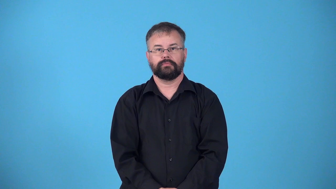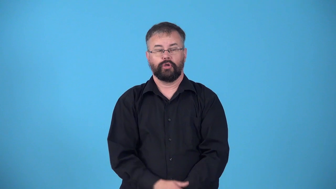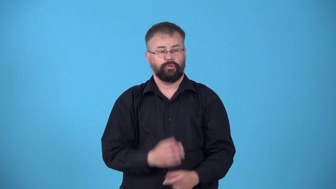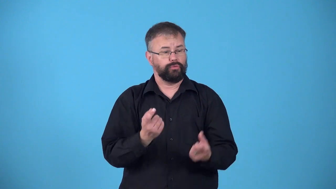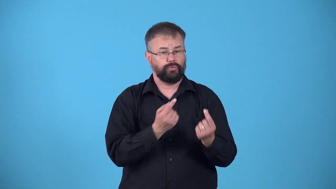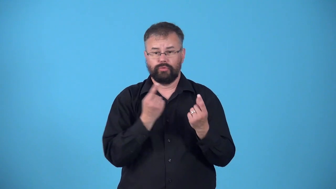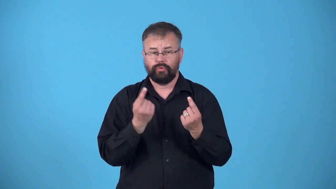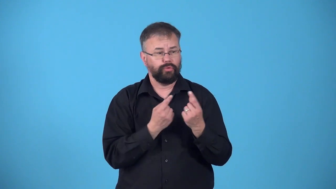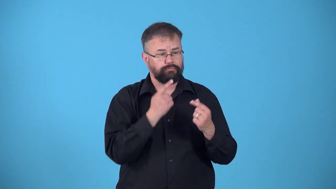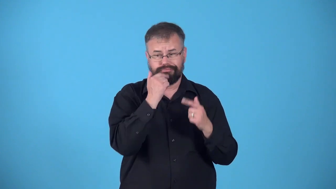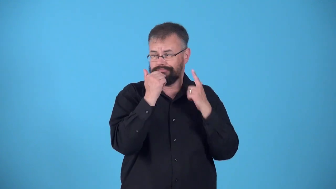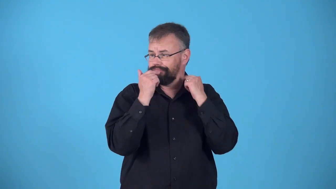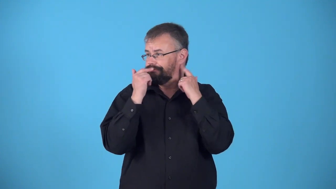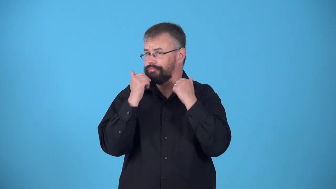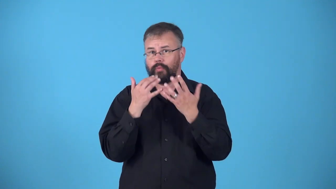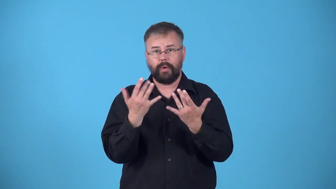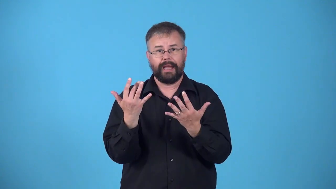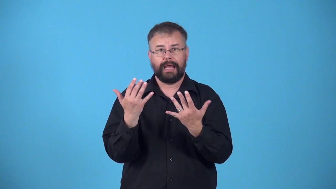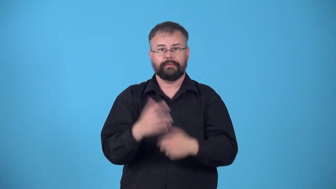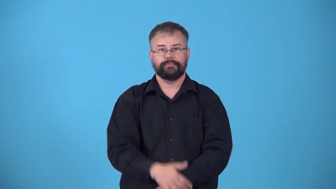kill time